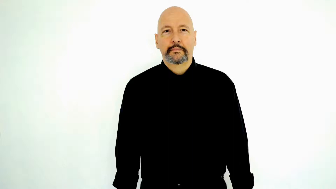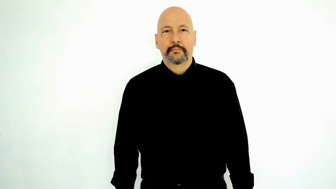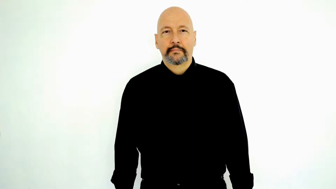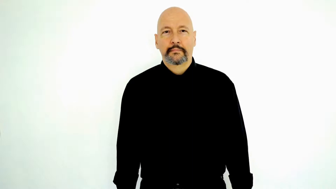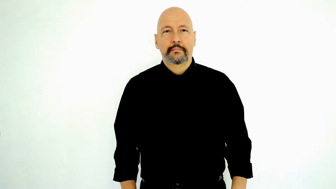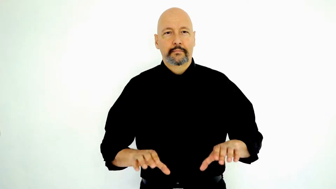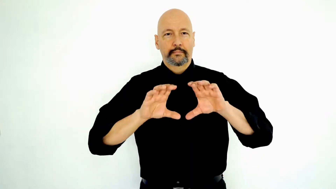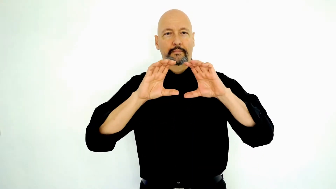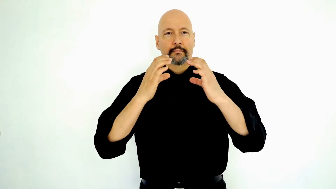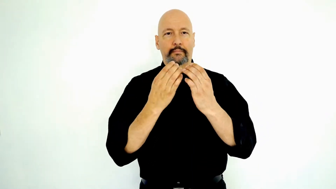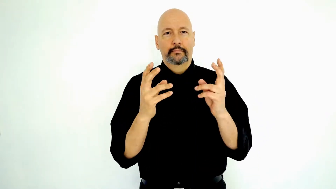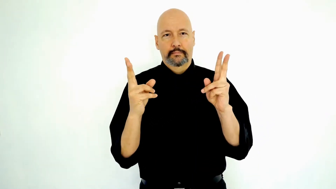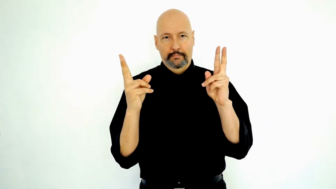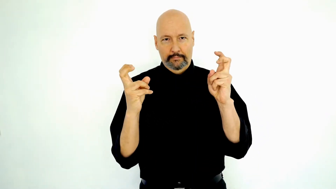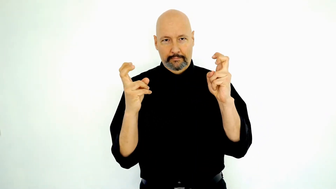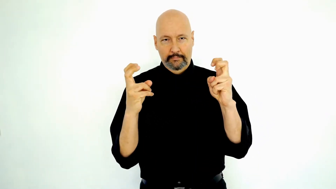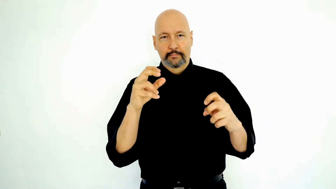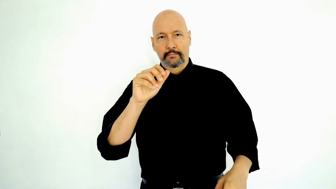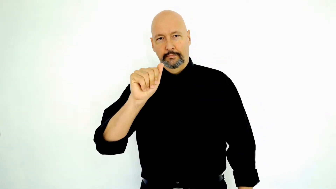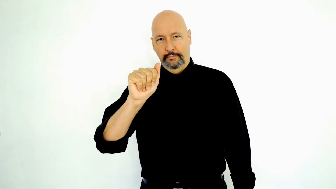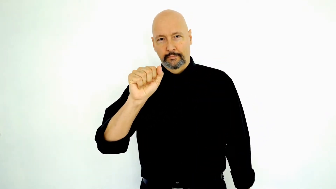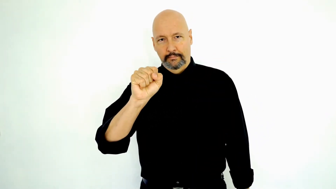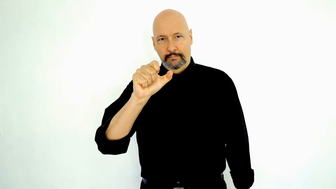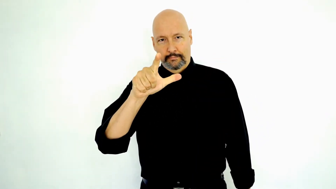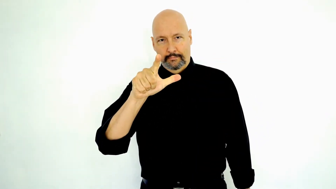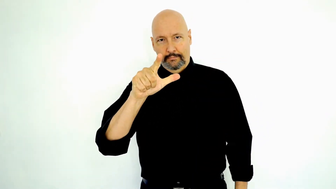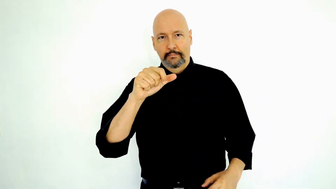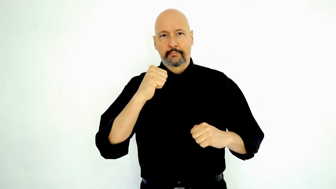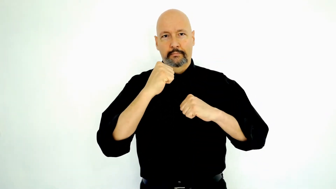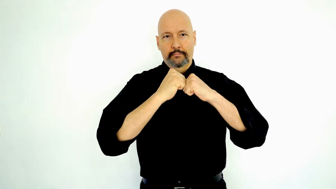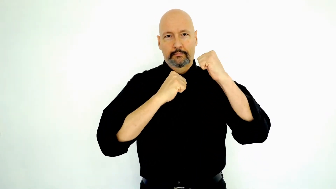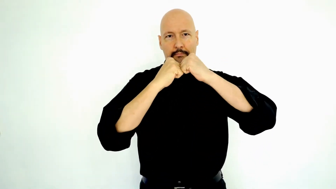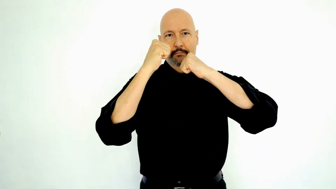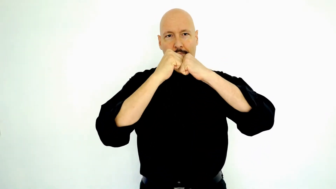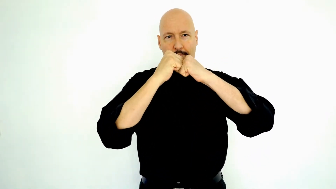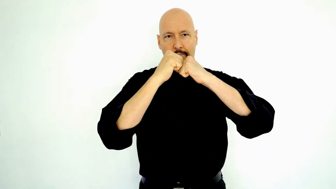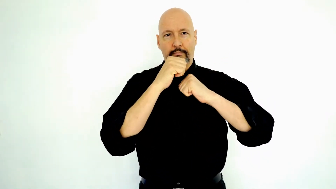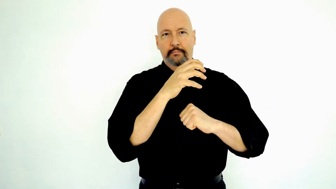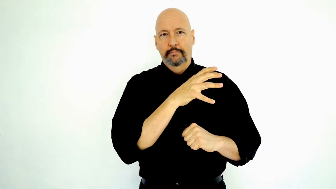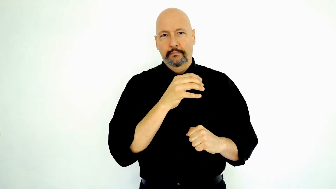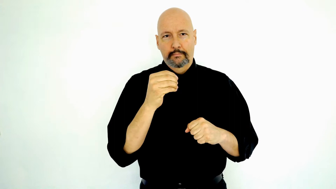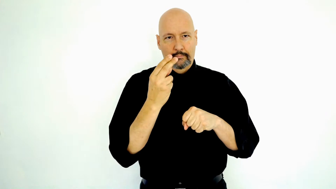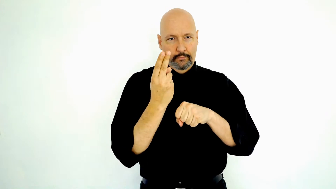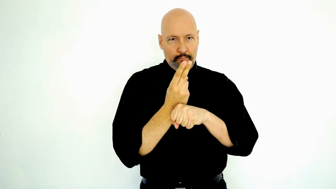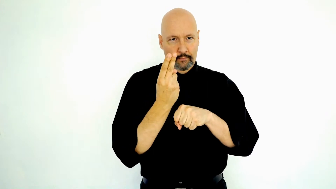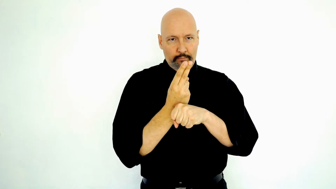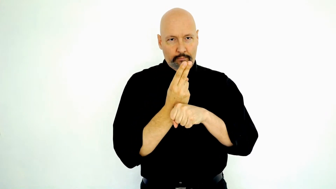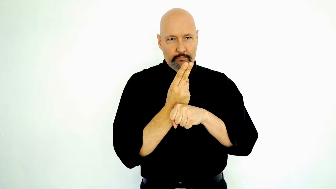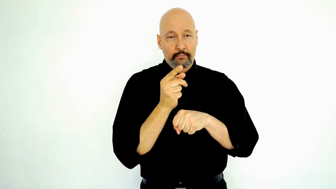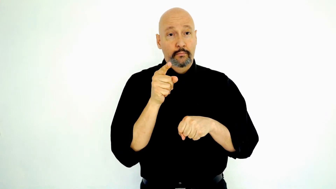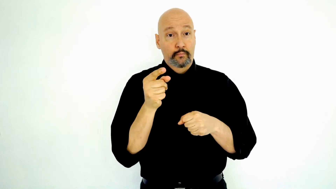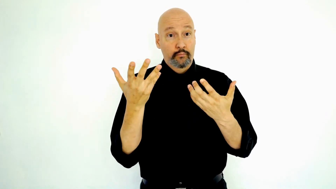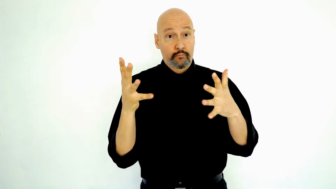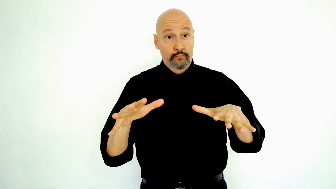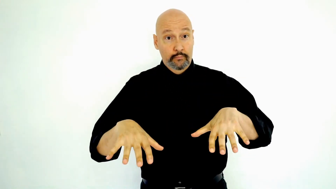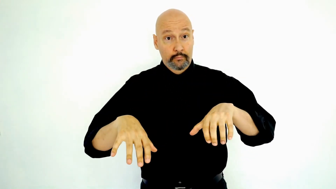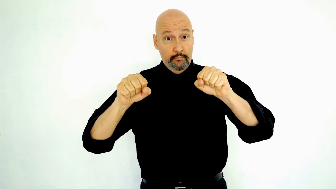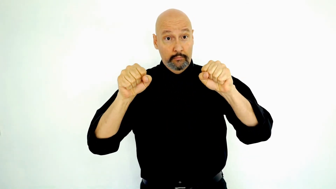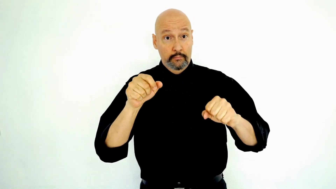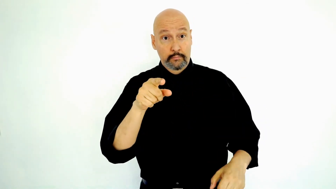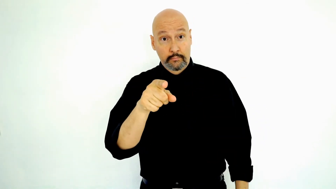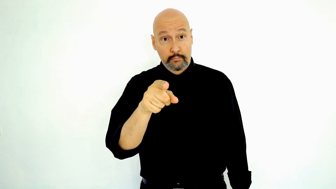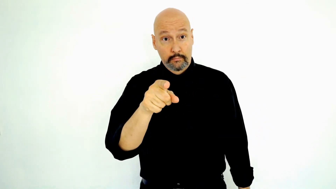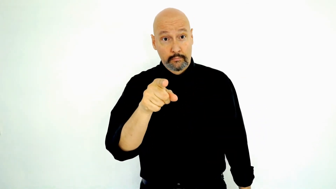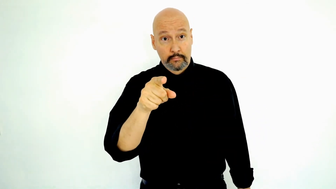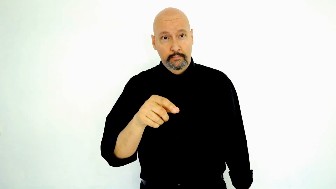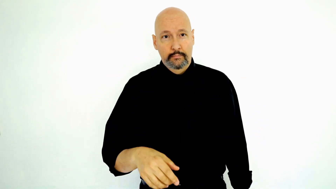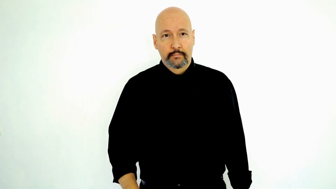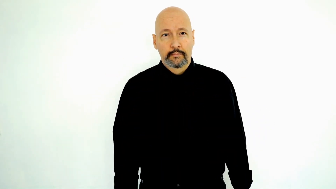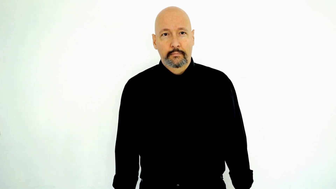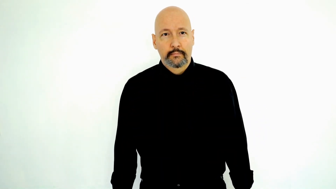CLASS TITLE ASL STRUCTURE AND USE YOU FINISH TAKE-up YOU?